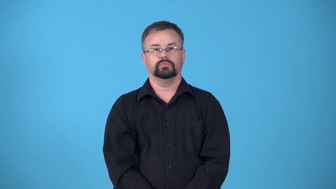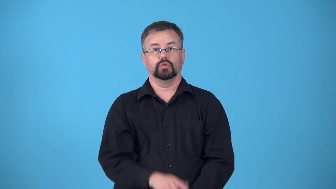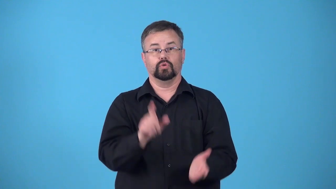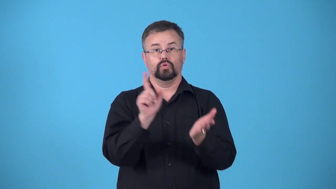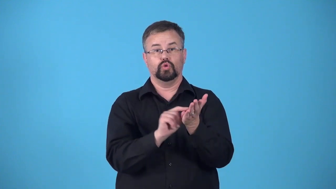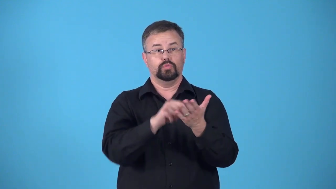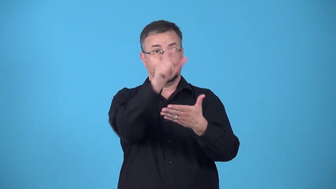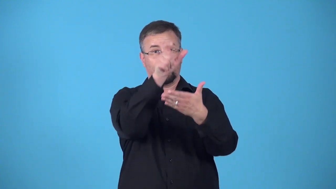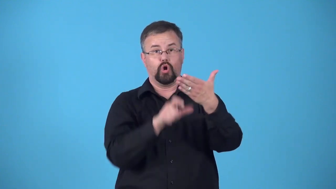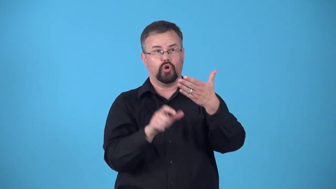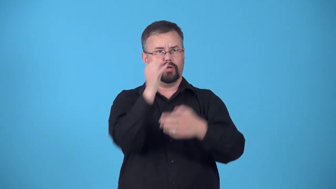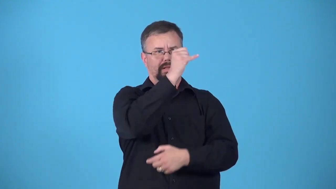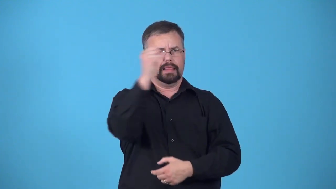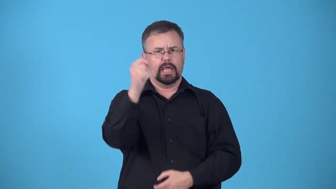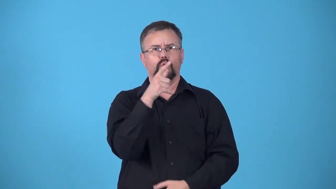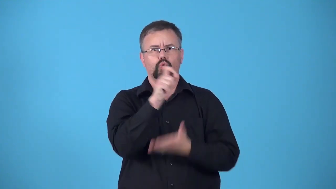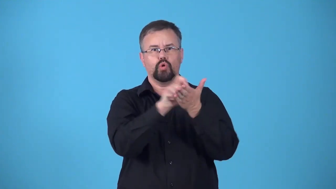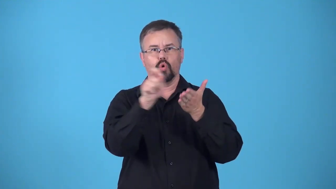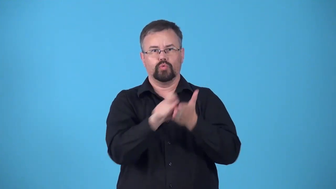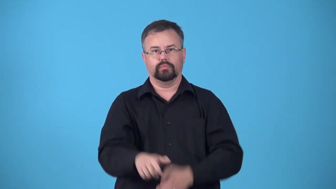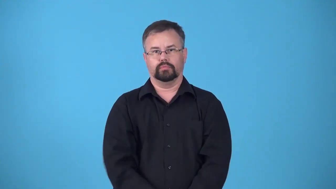by line